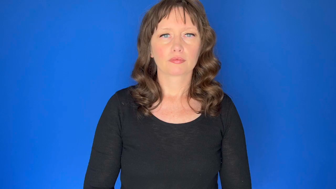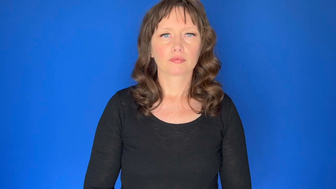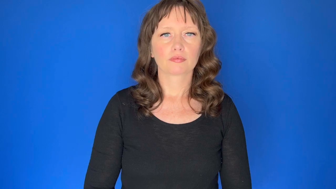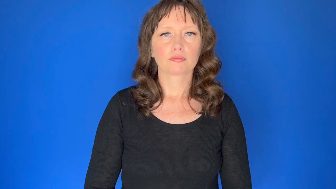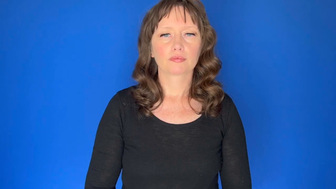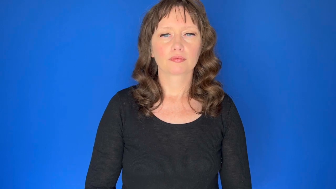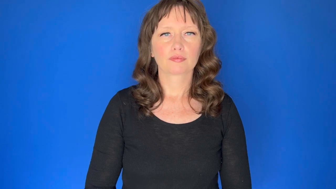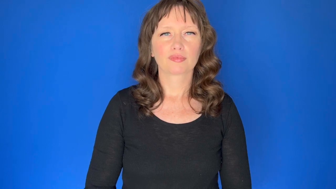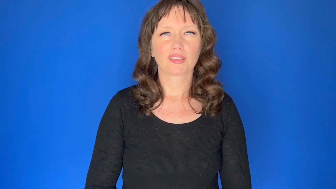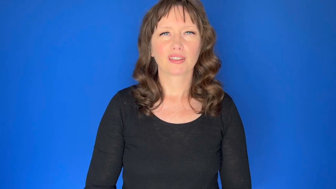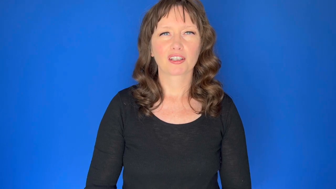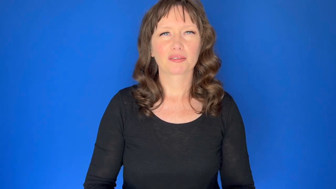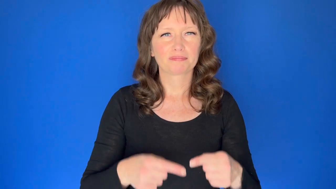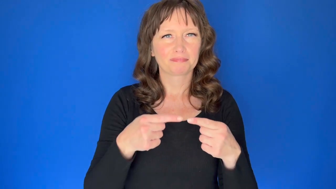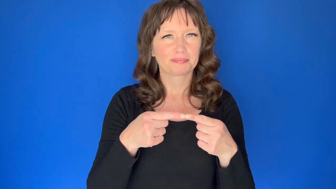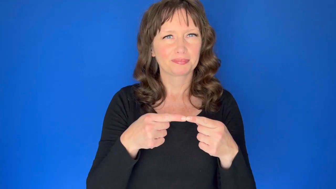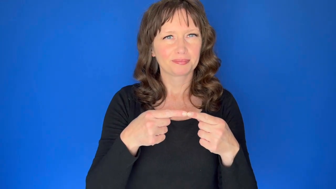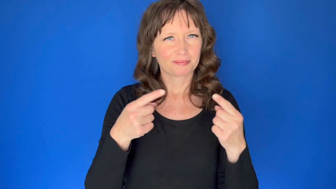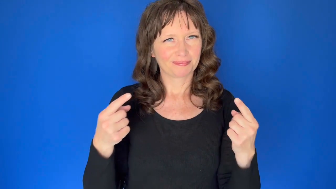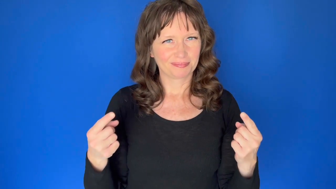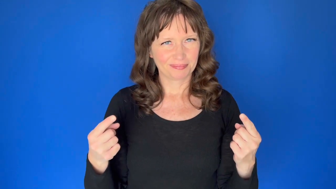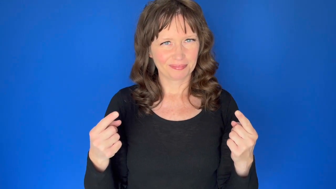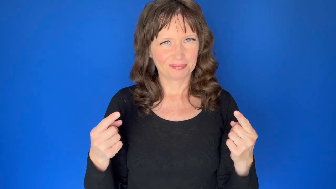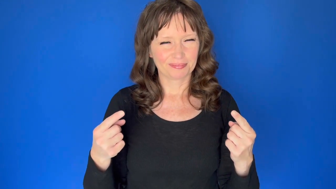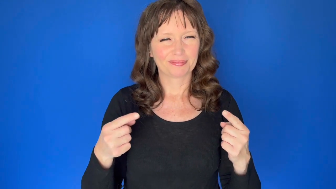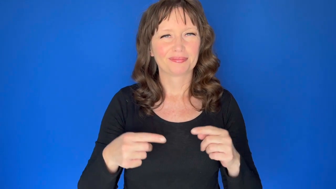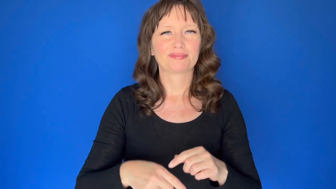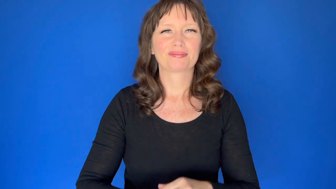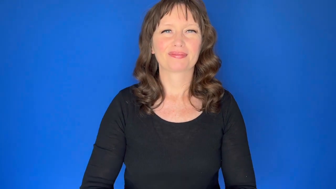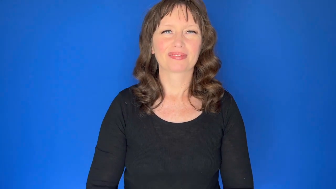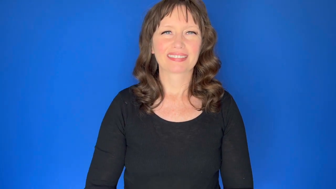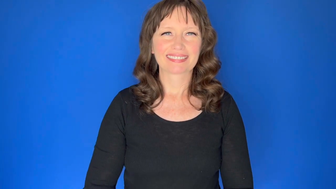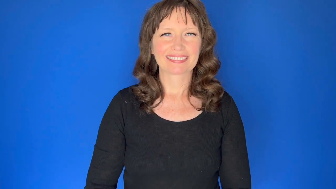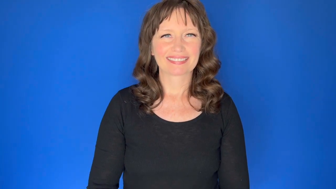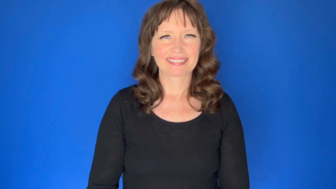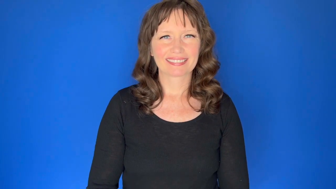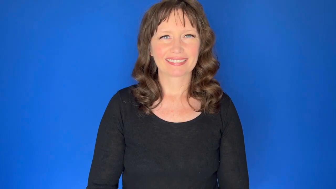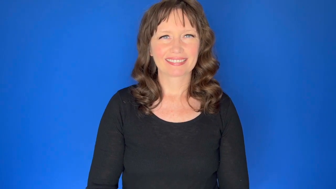opposite